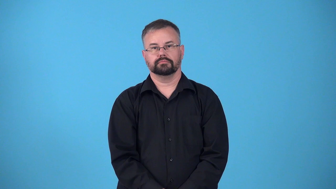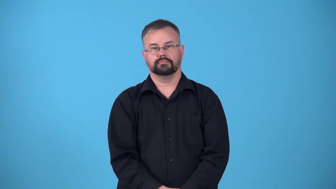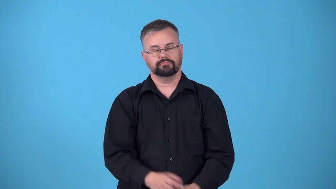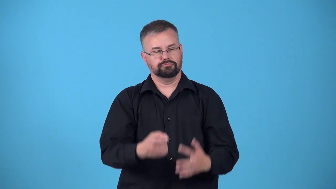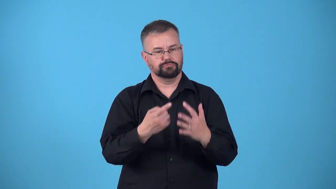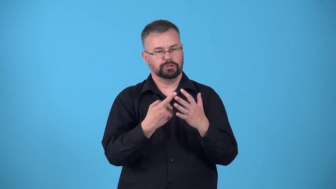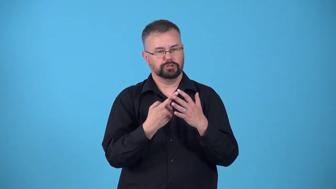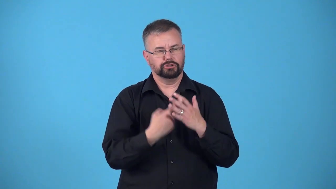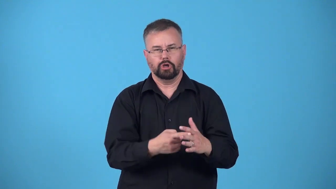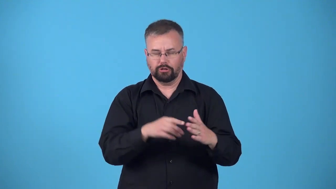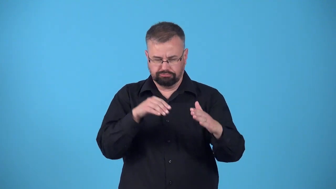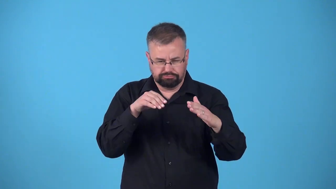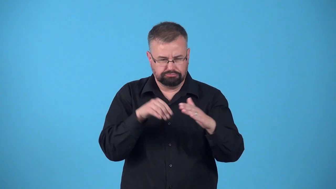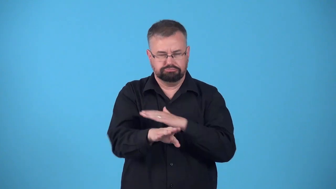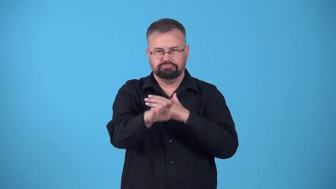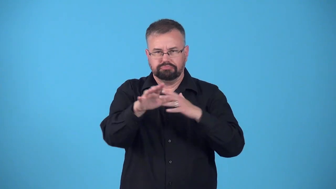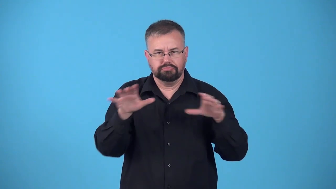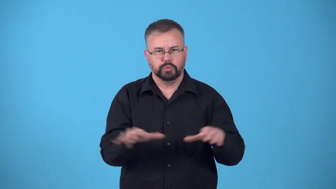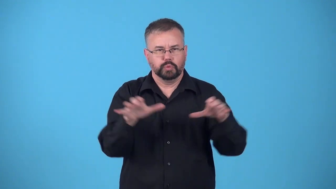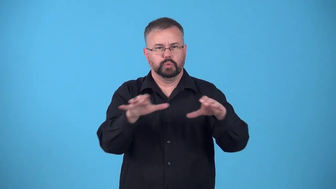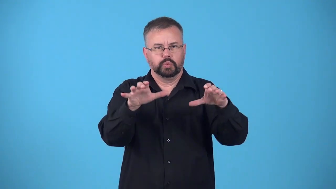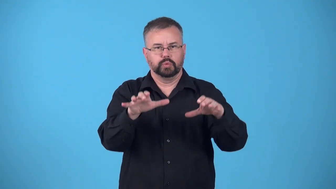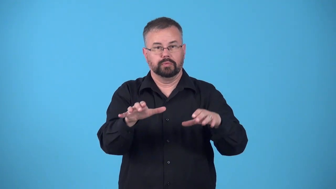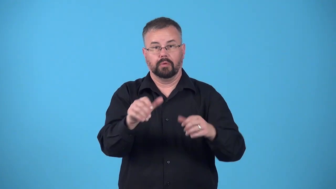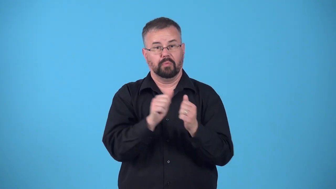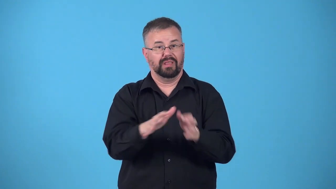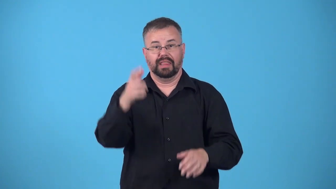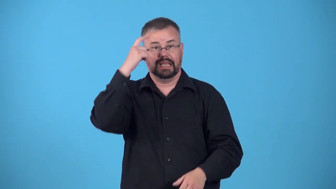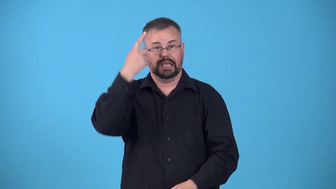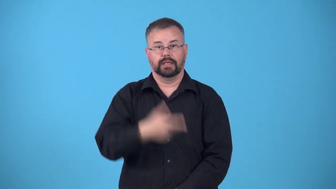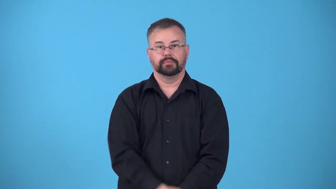wade in,wade into